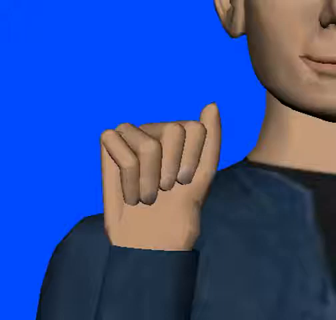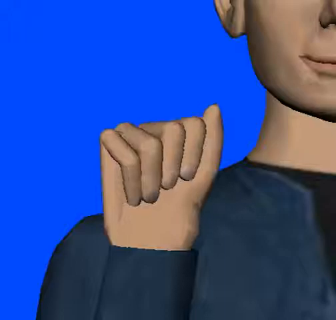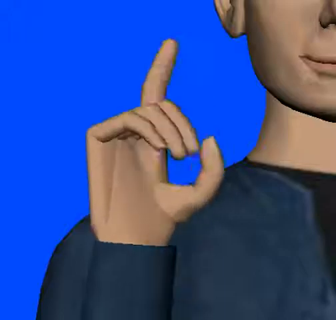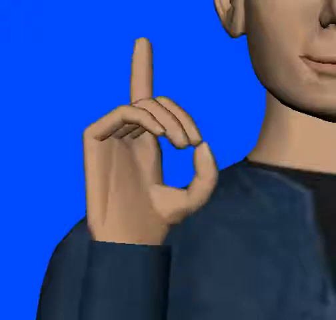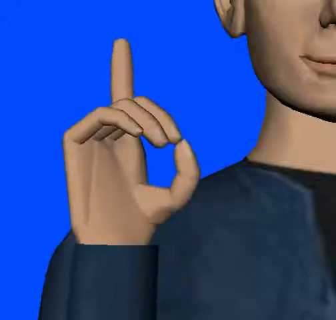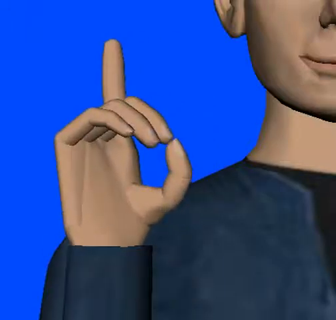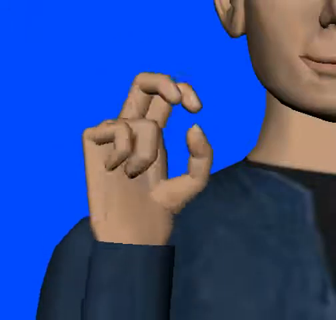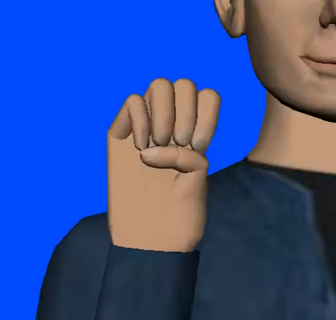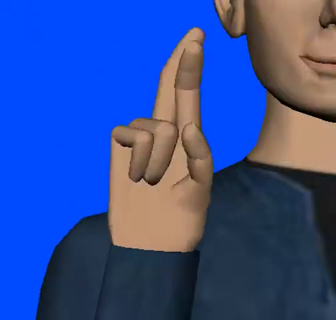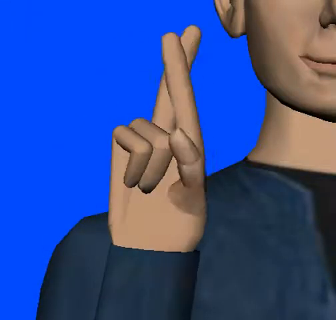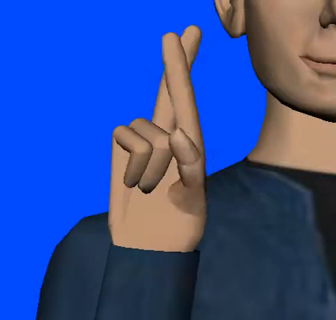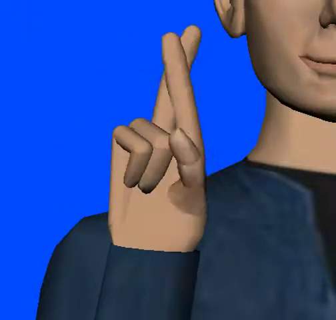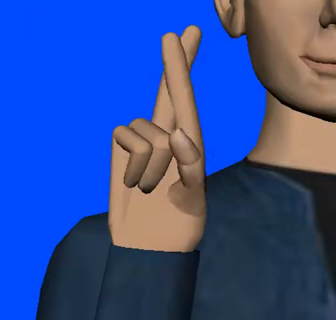adder-snake